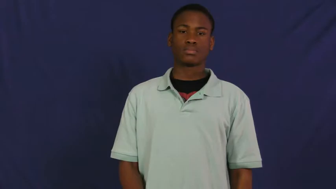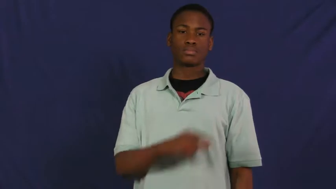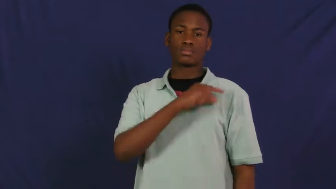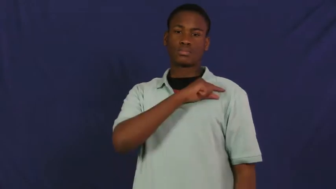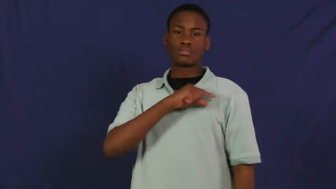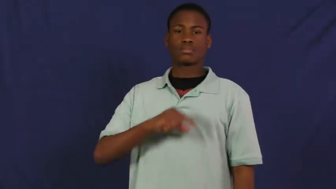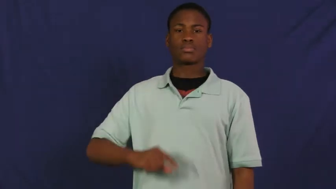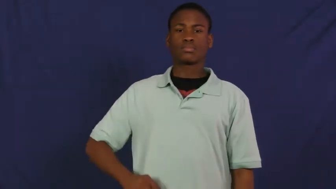queen-chess